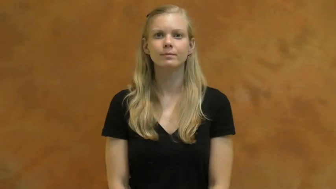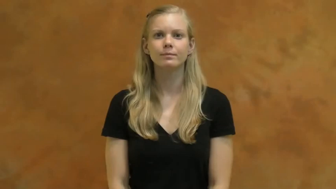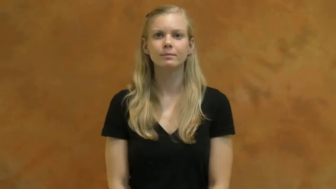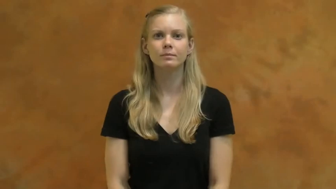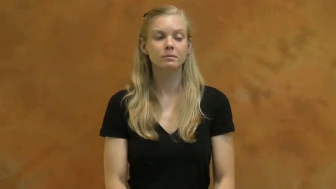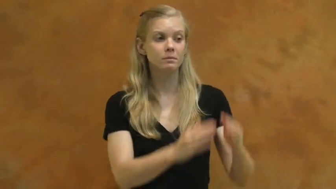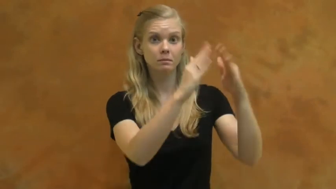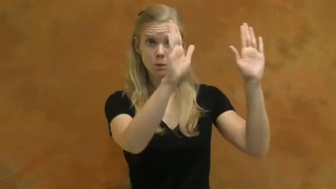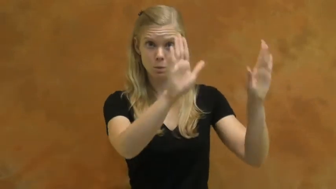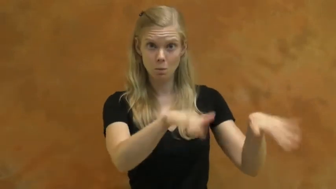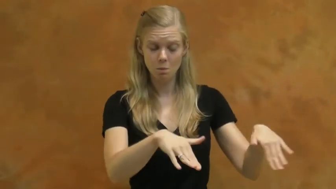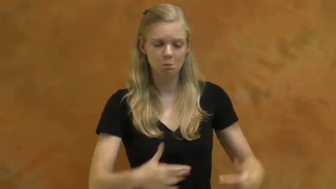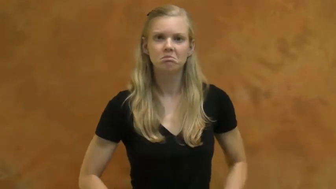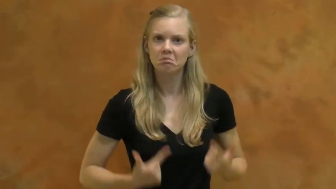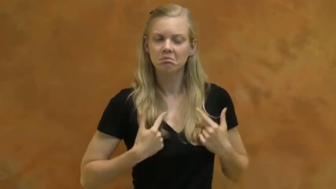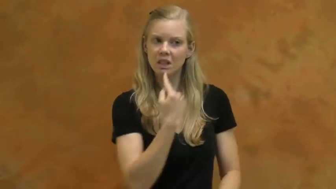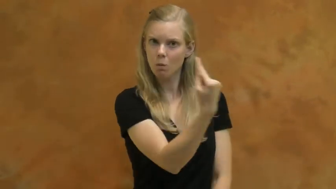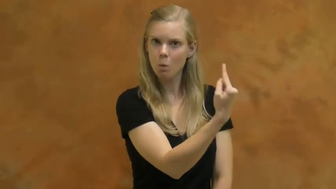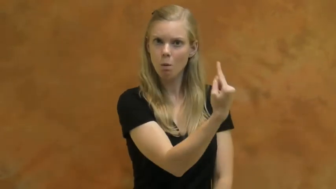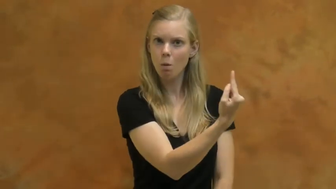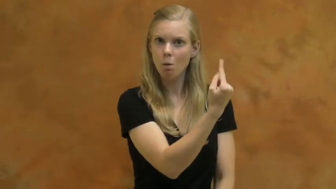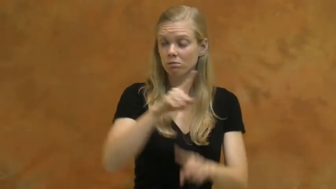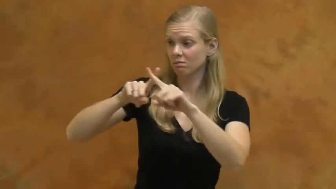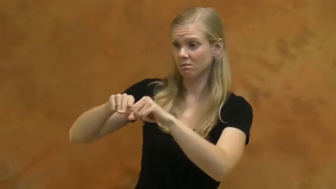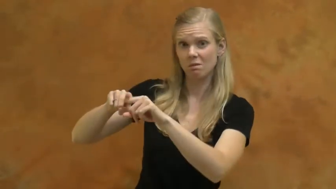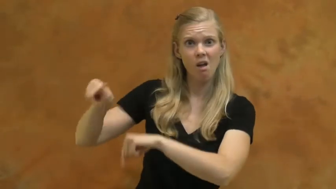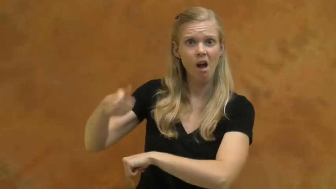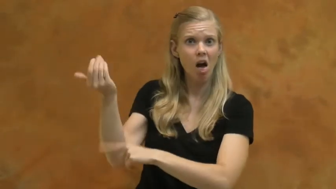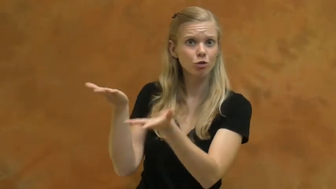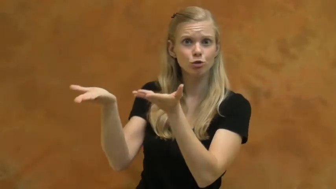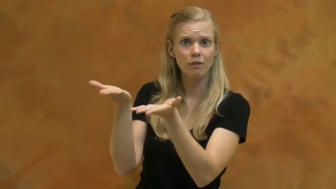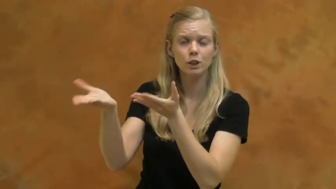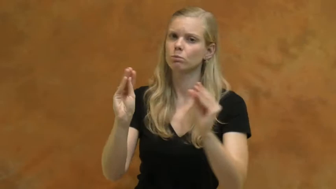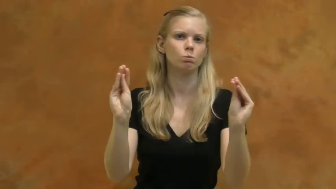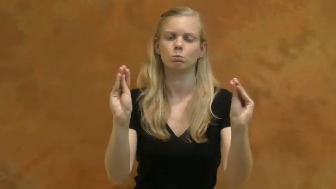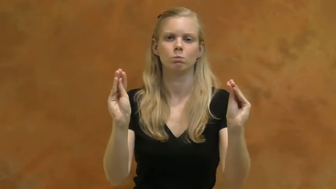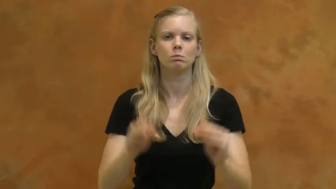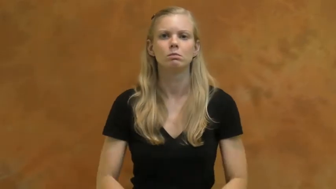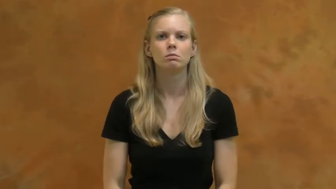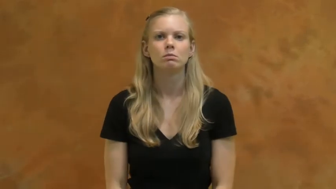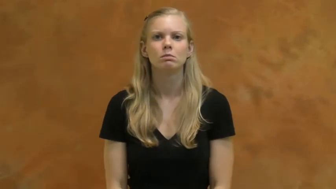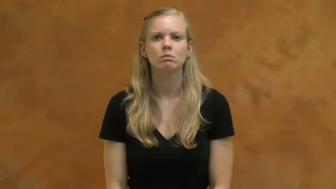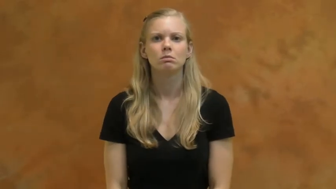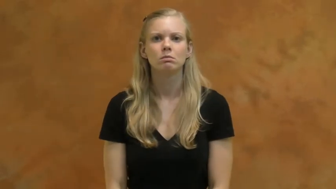independent living